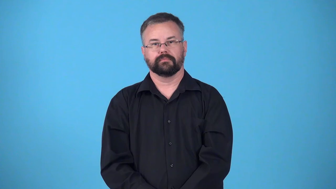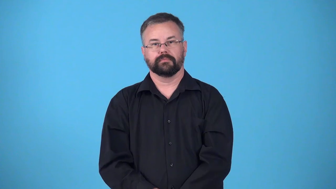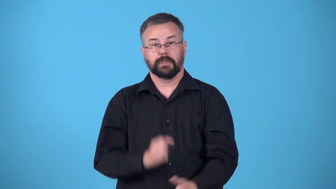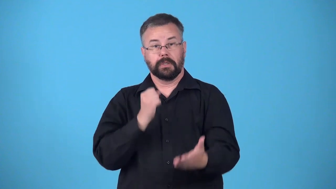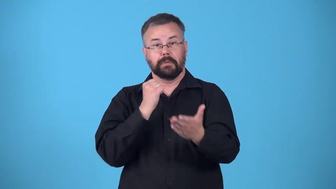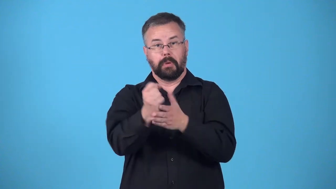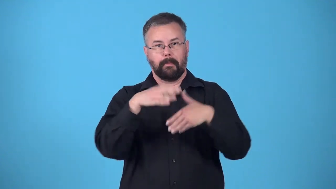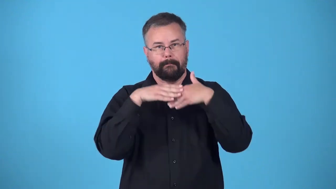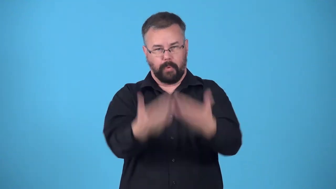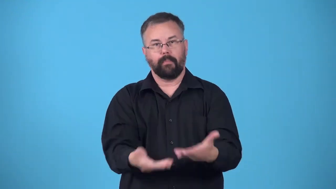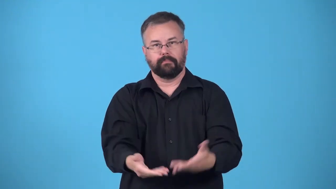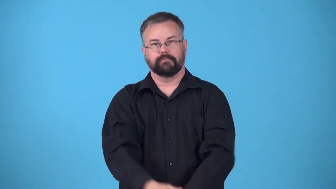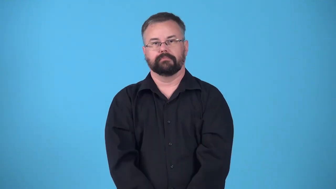bust down,break down